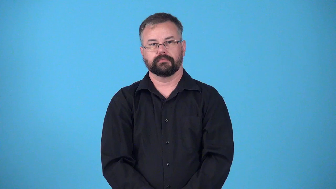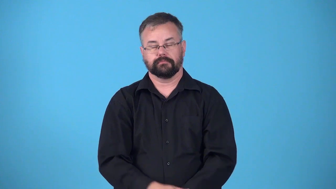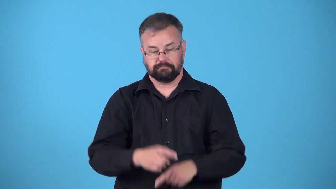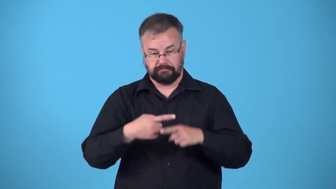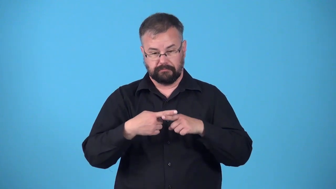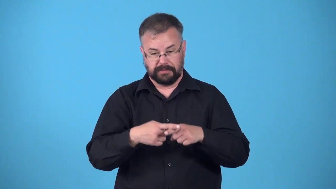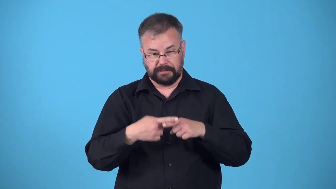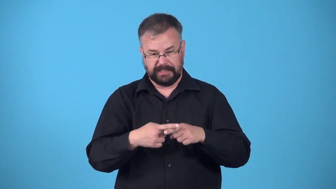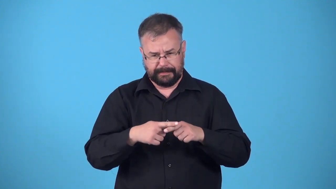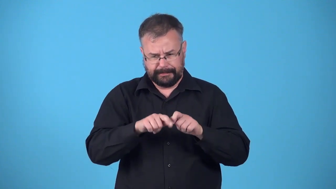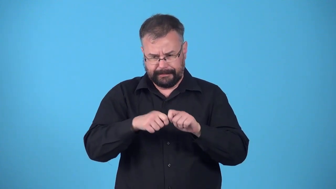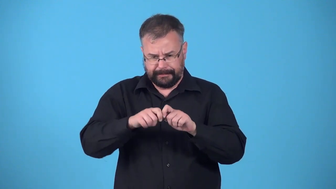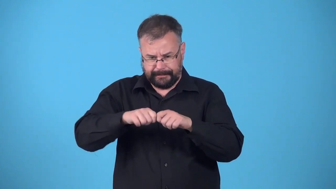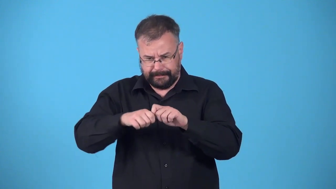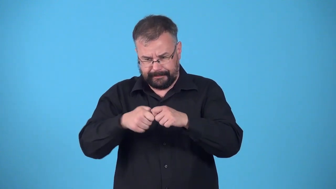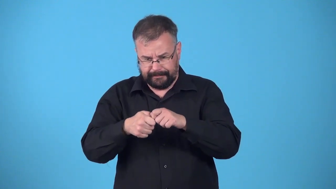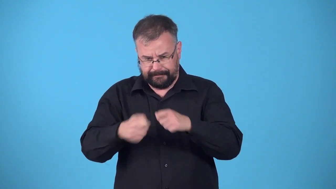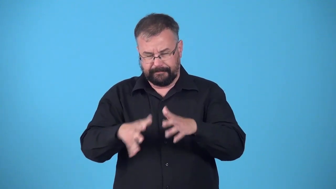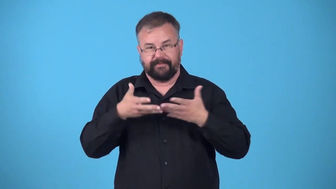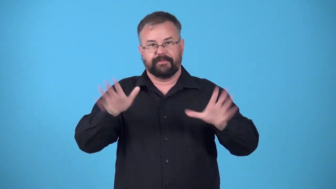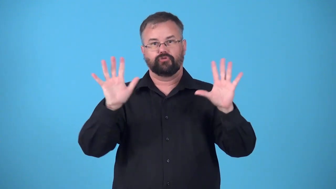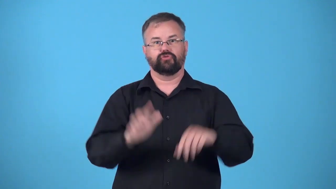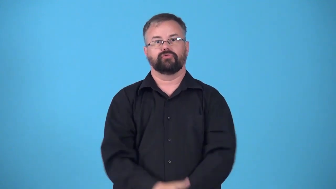cast off-knitting